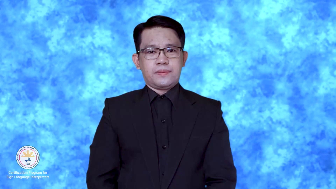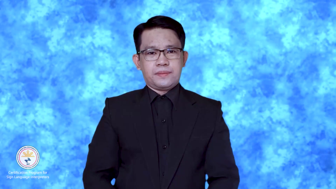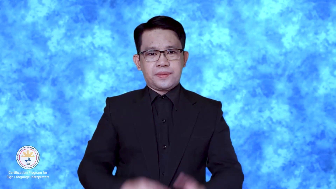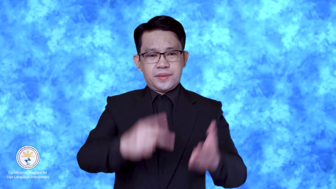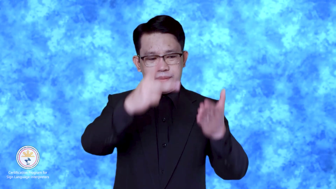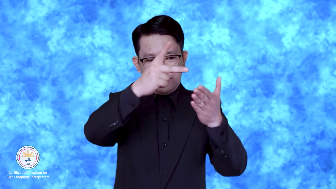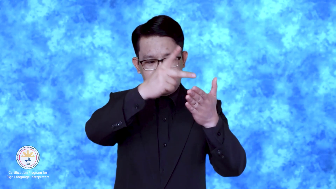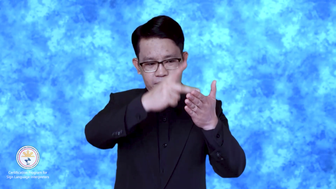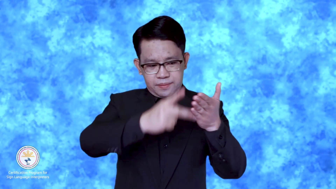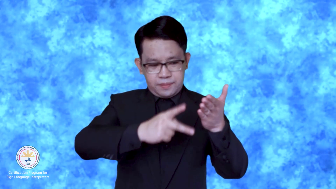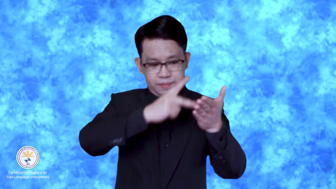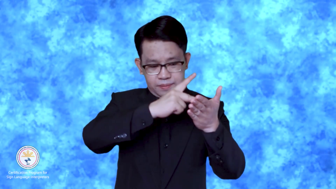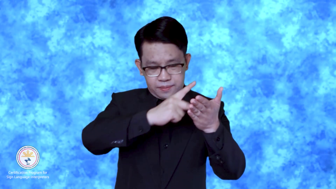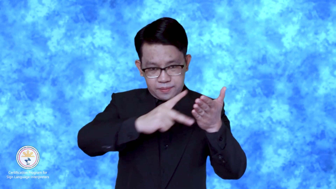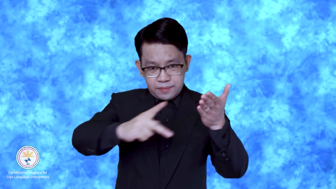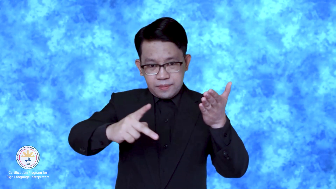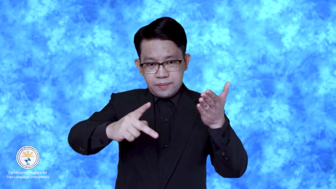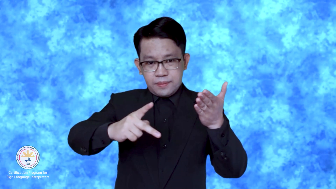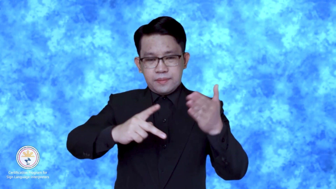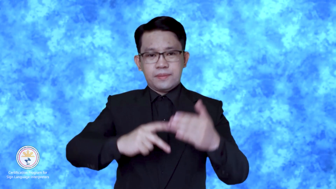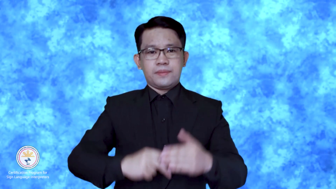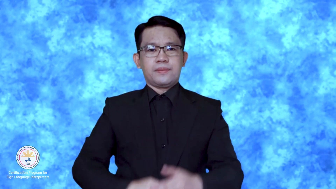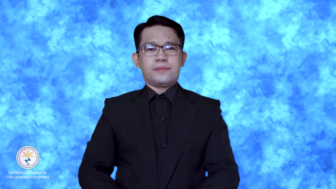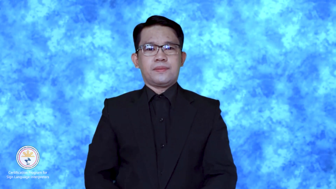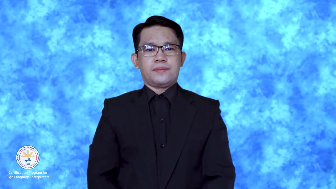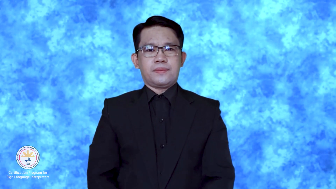Pie